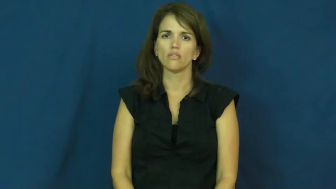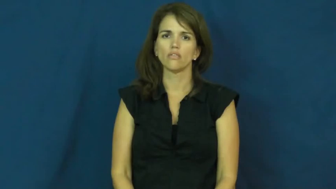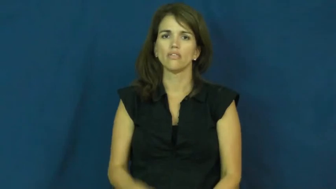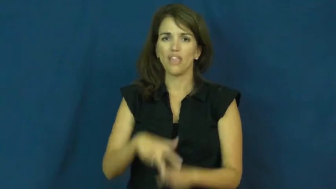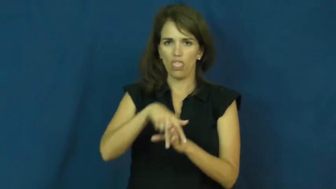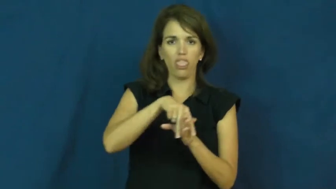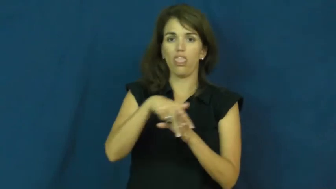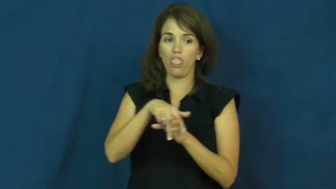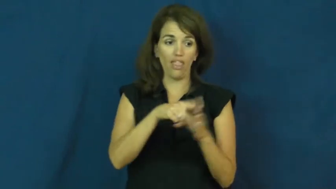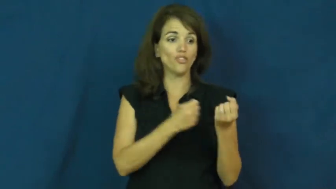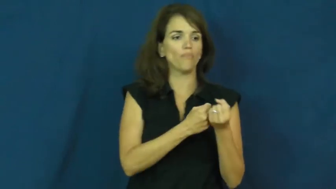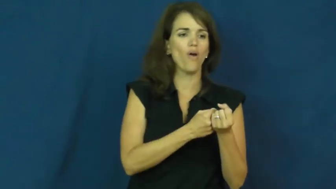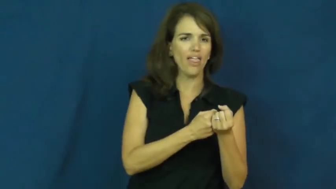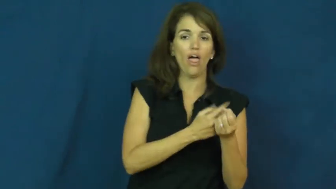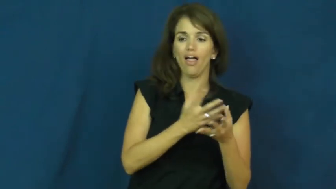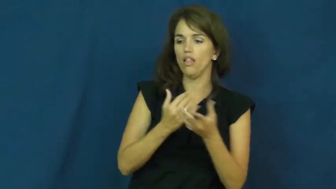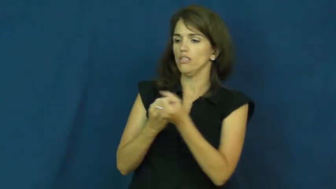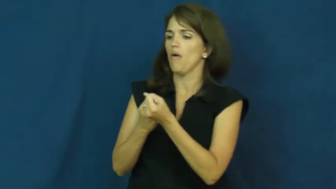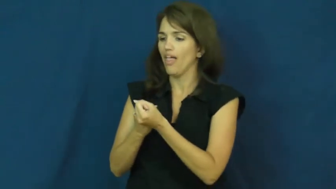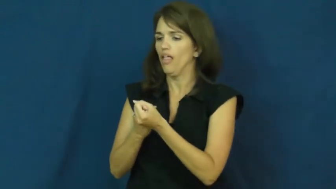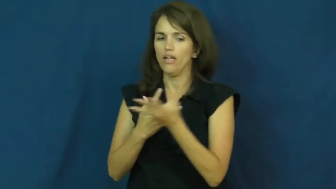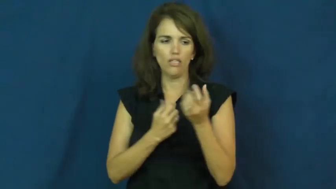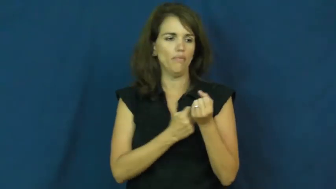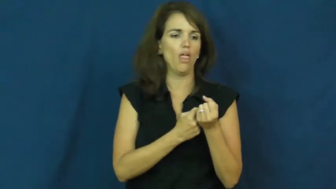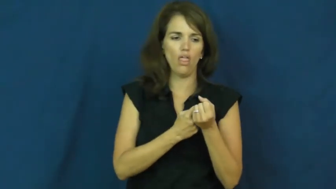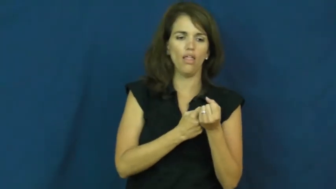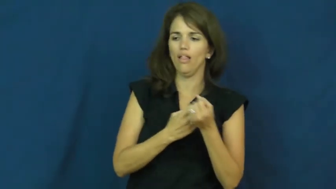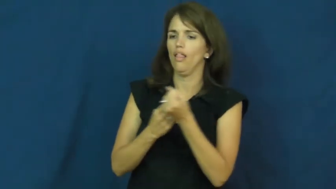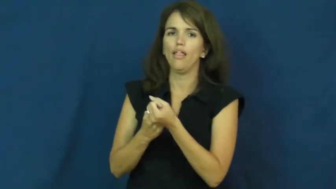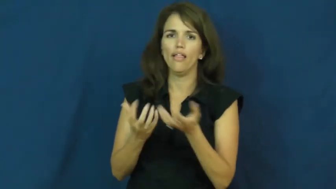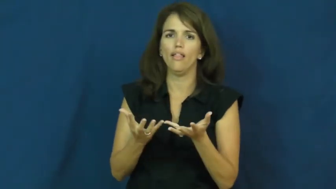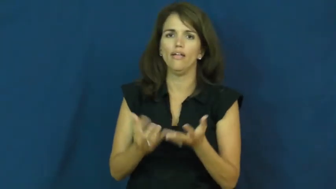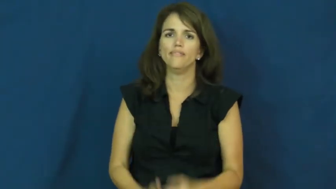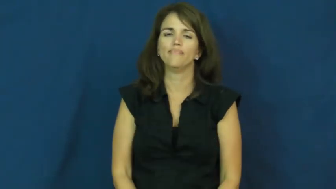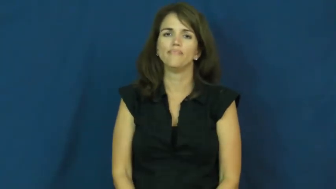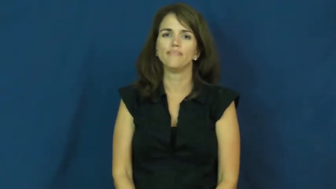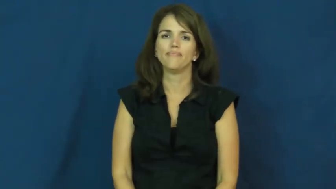on the fence